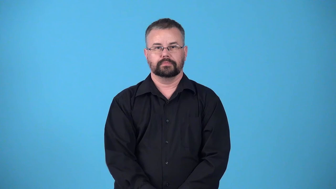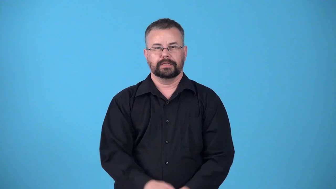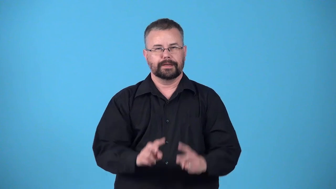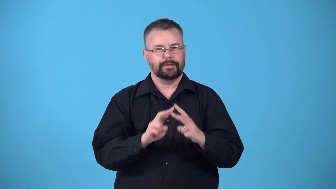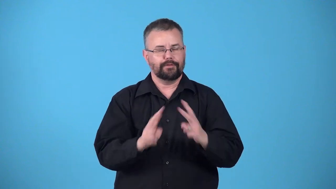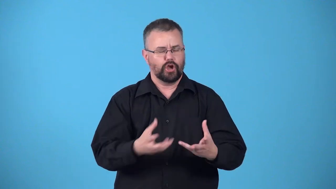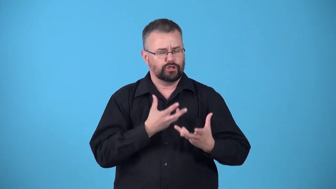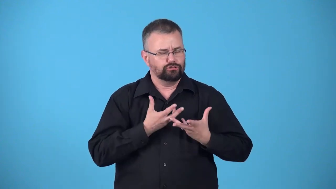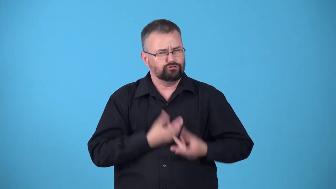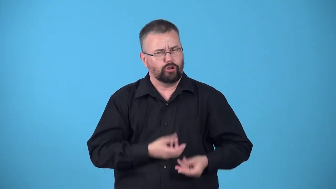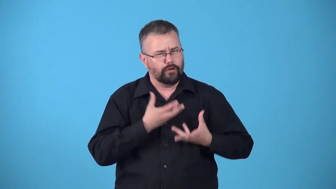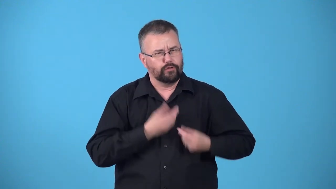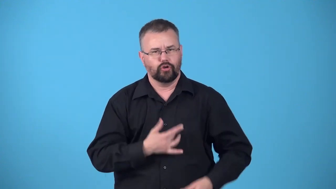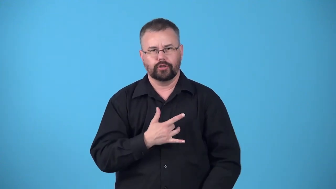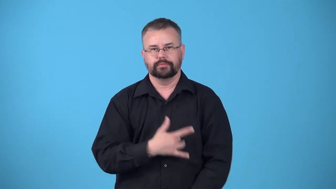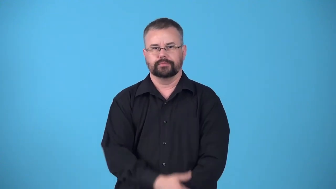bleeding heart